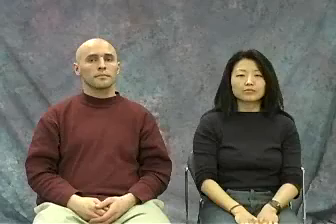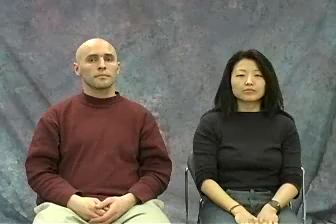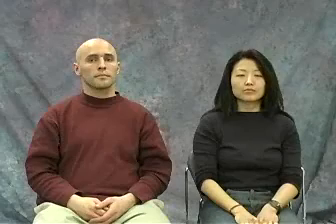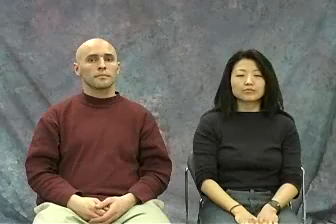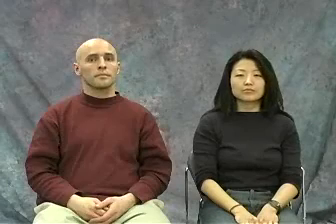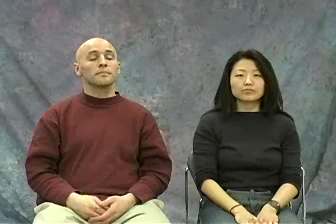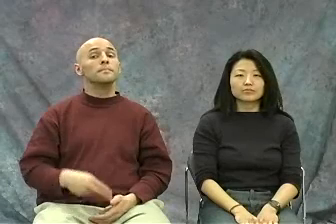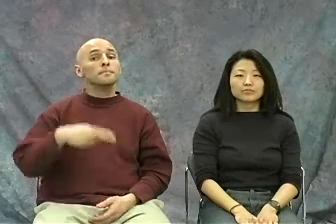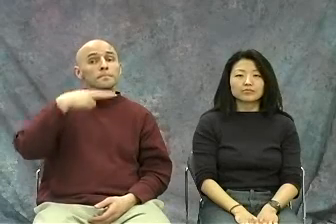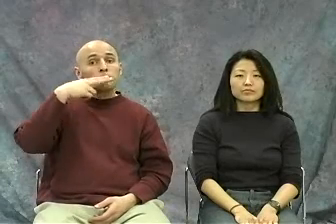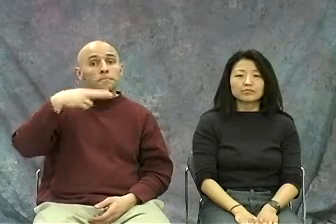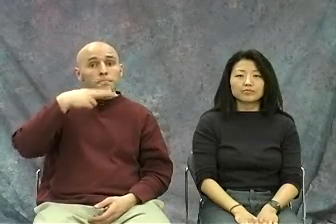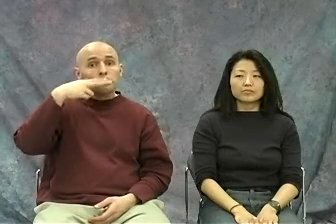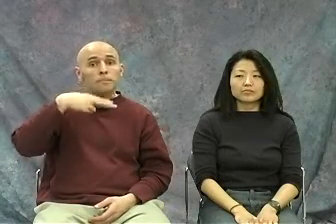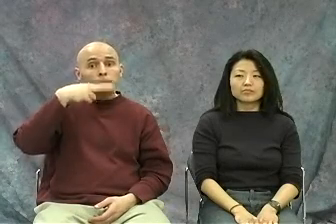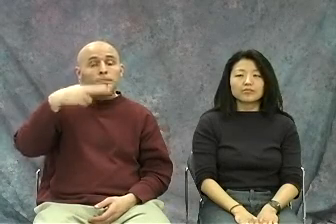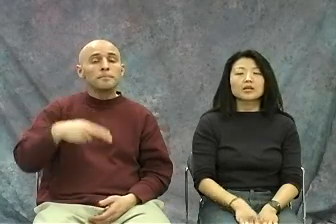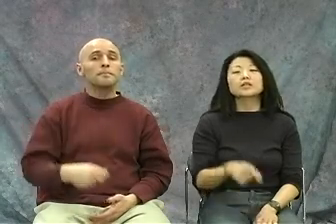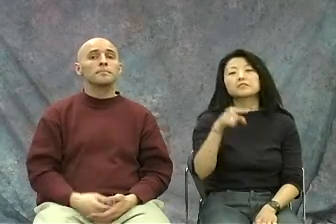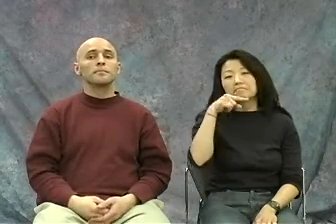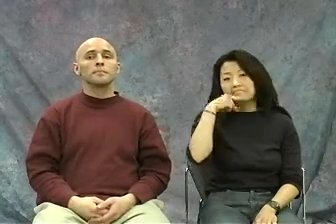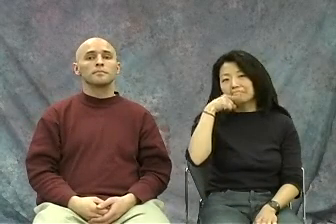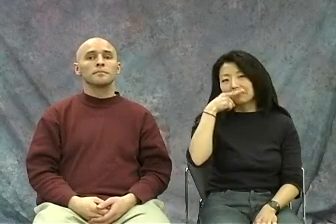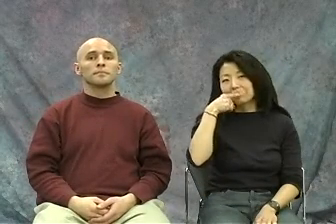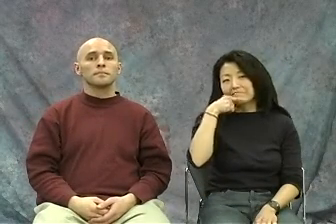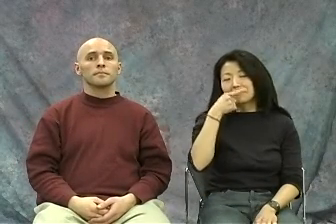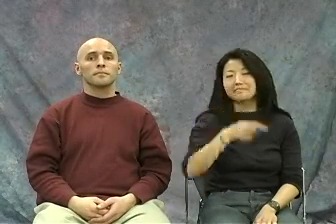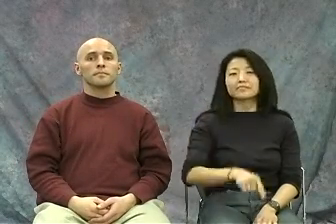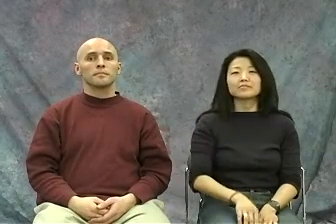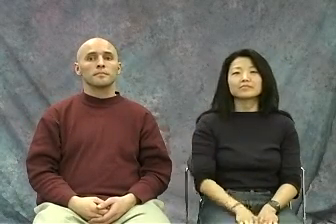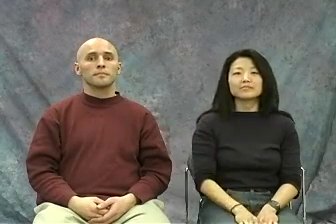hearing